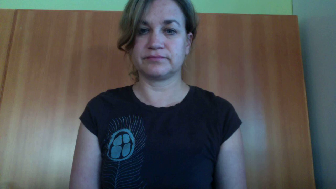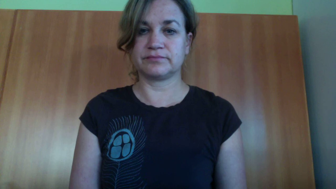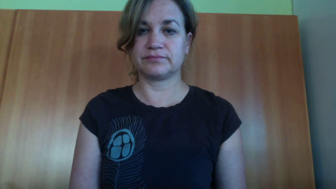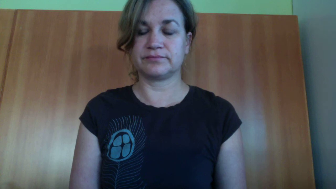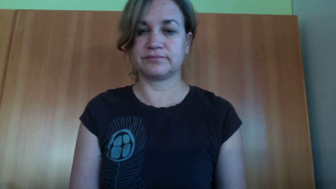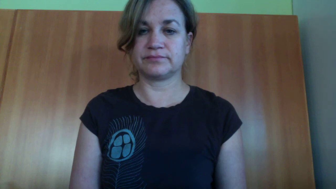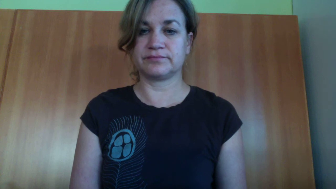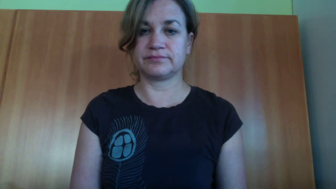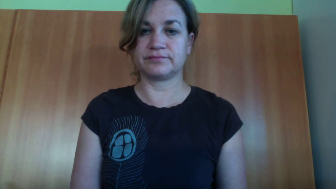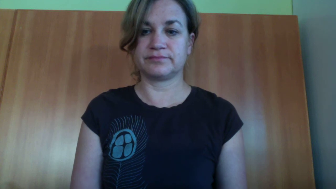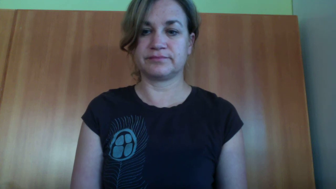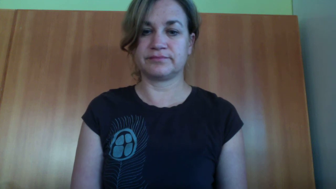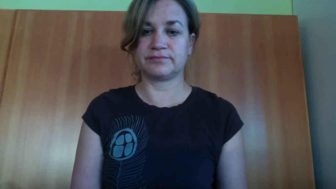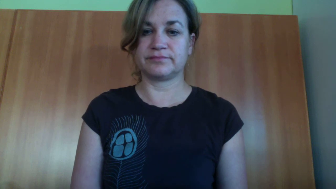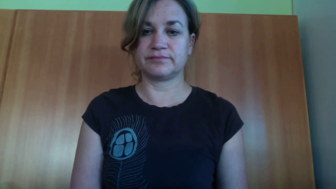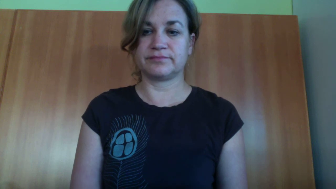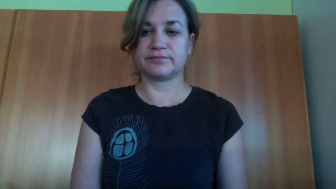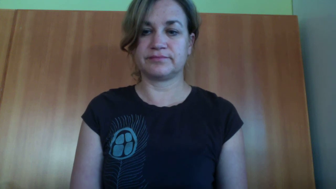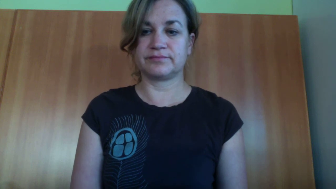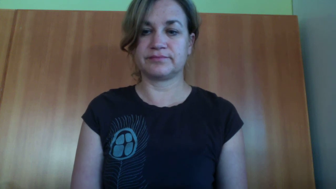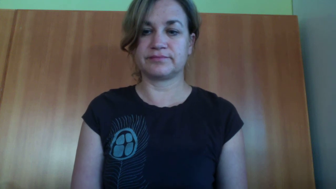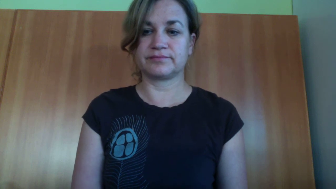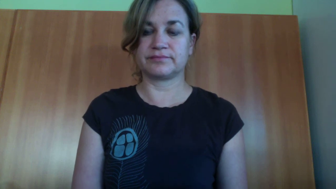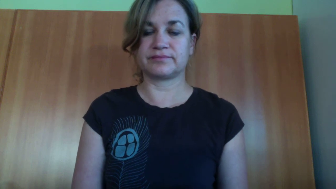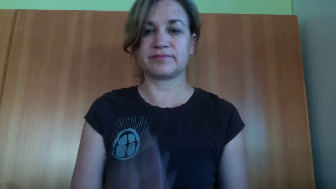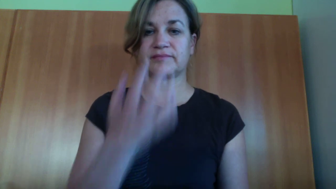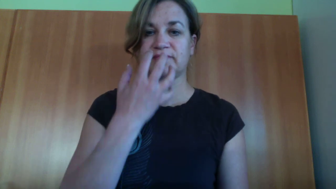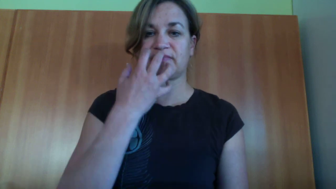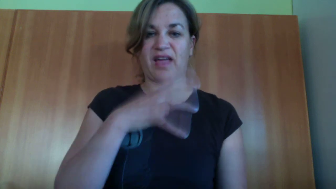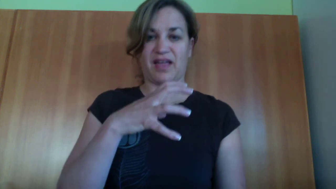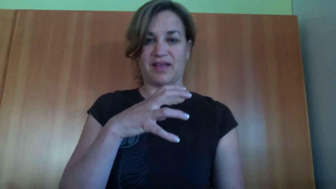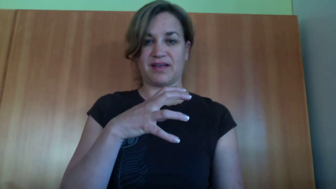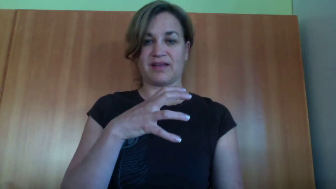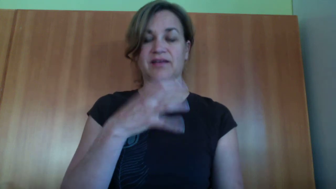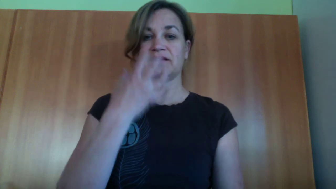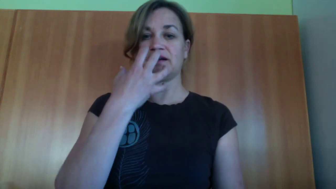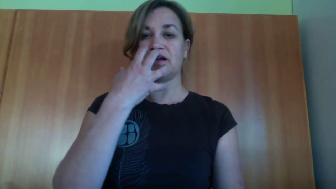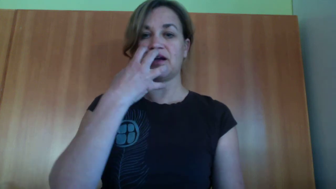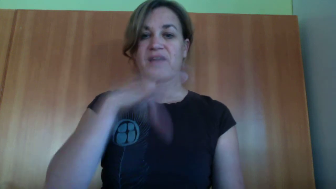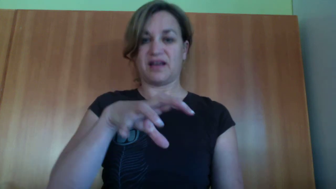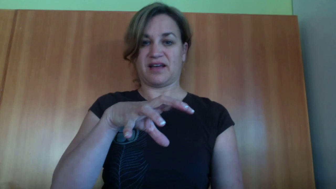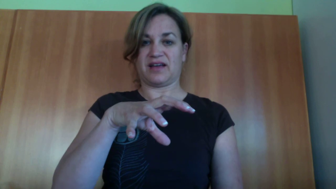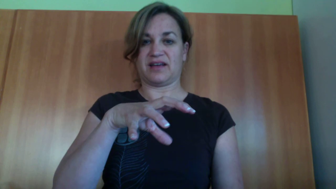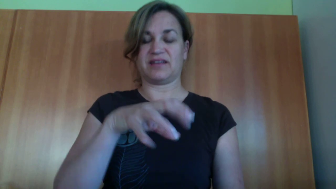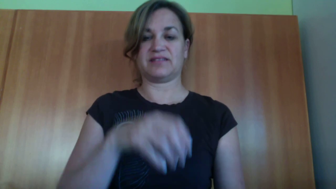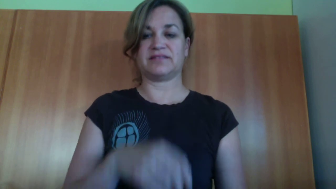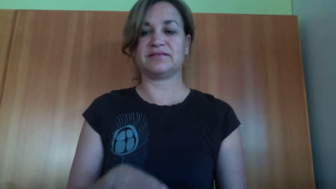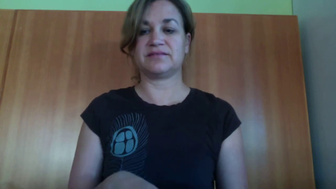HOT